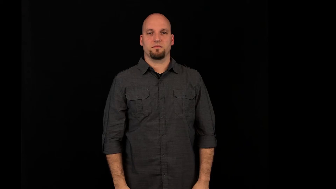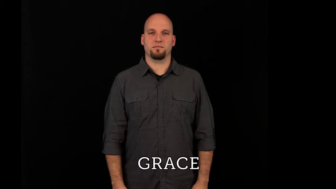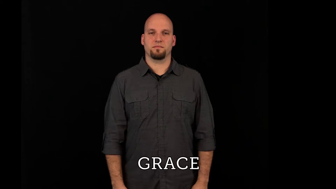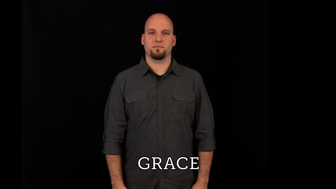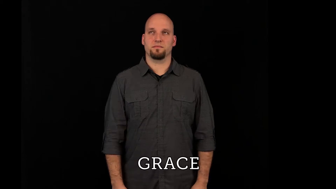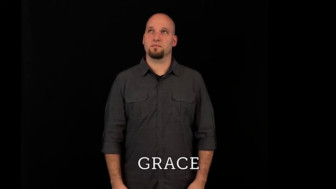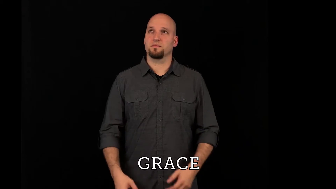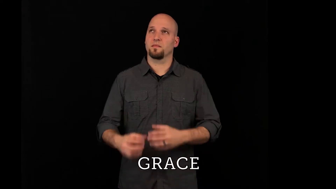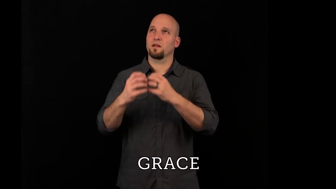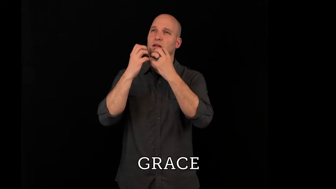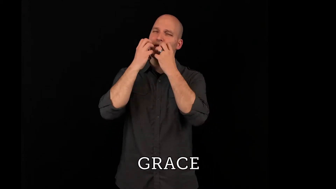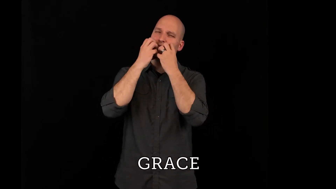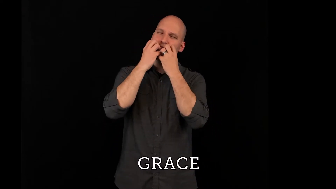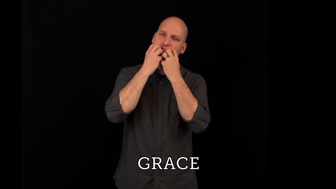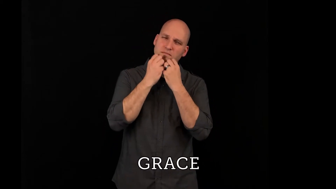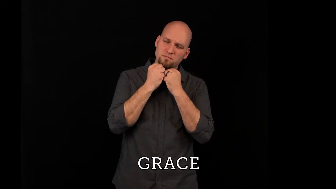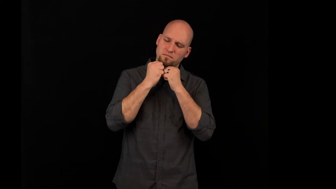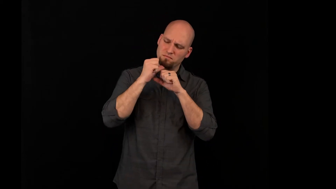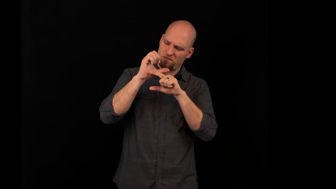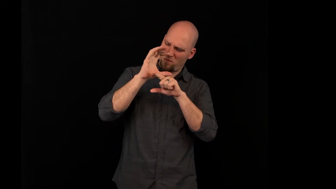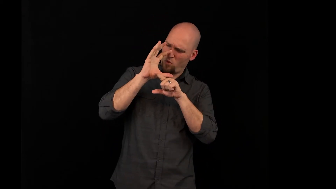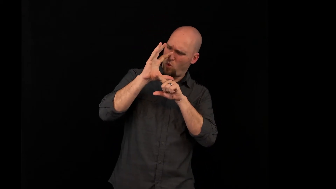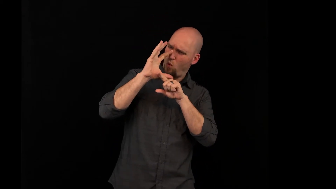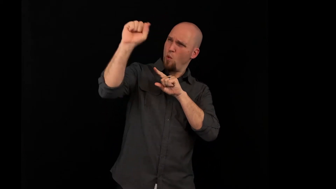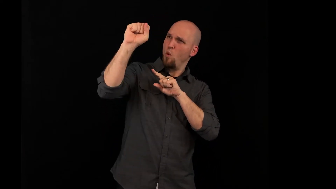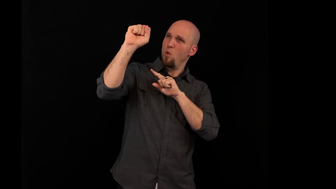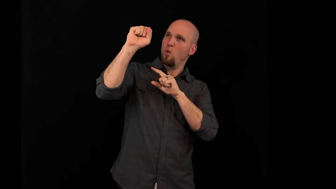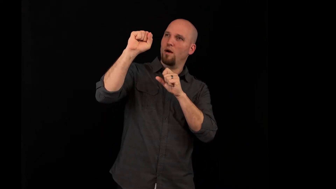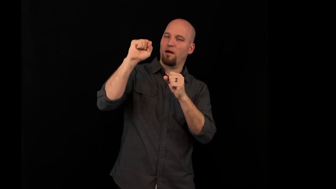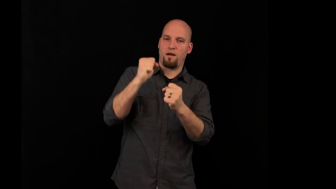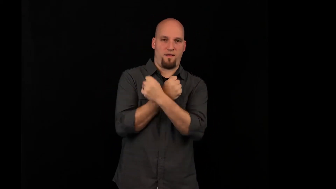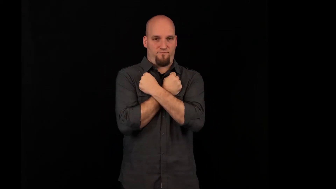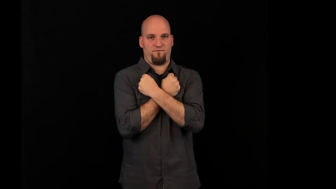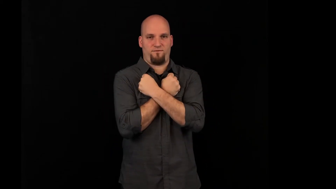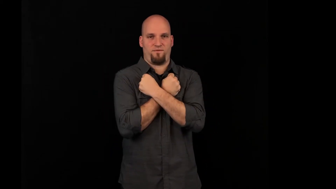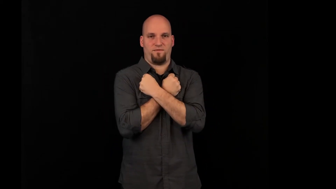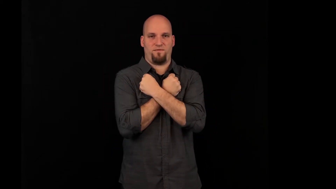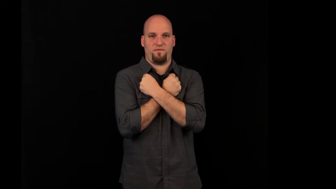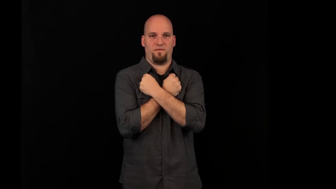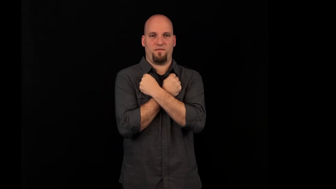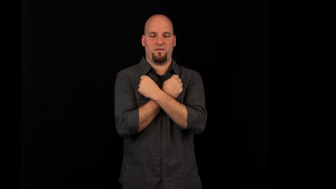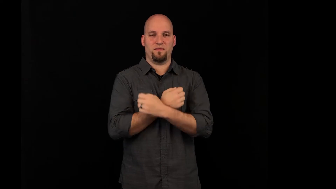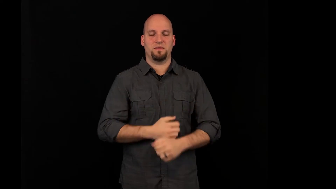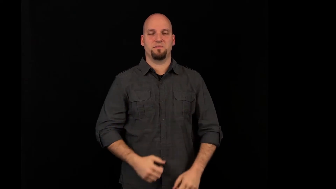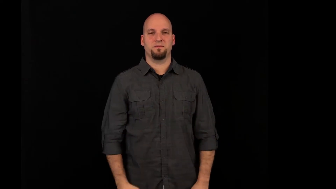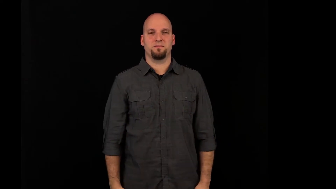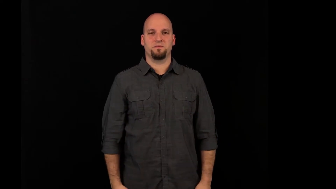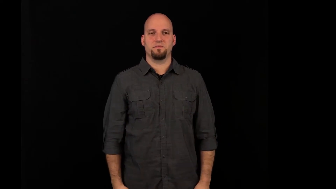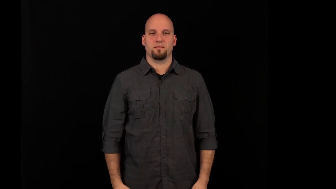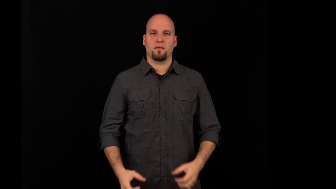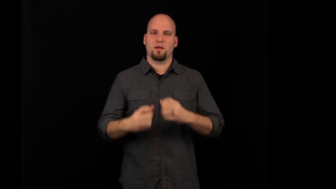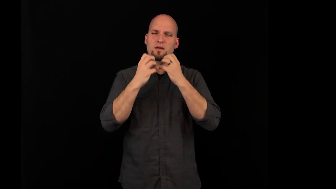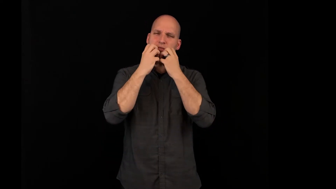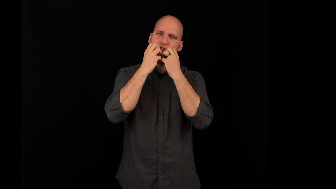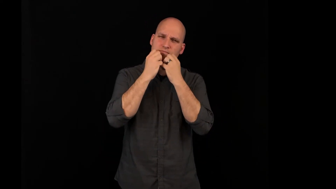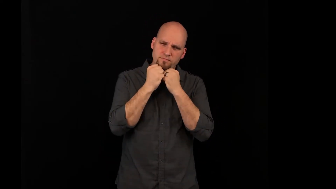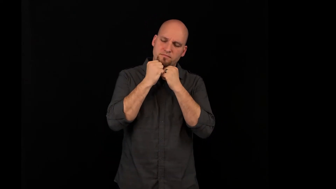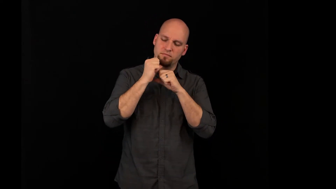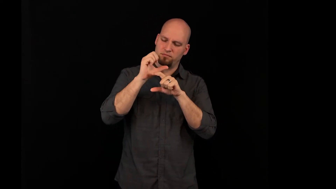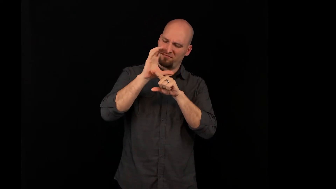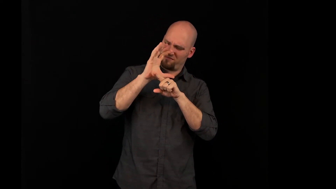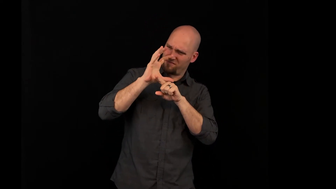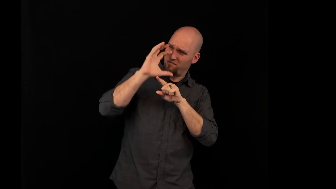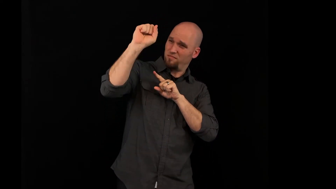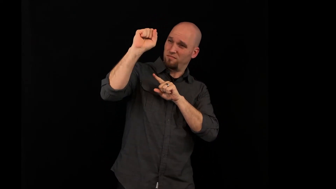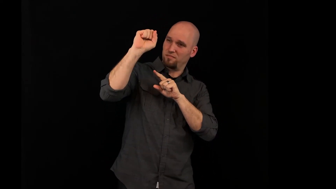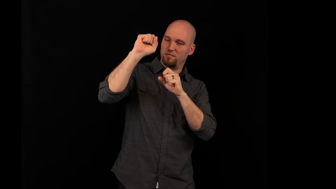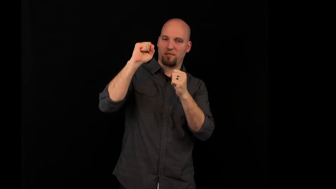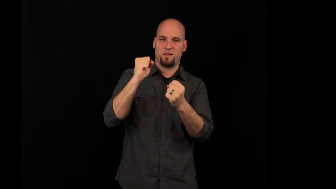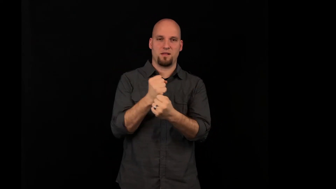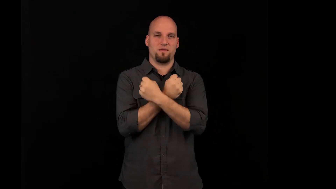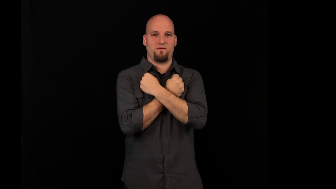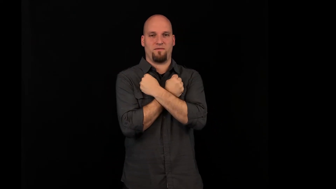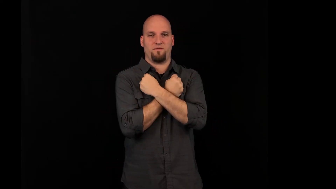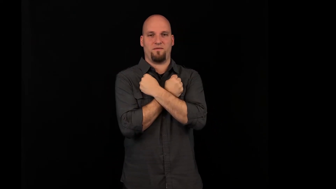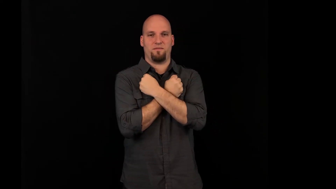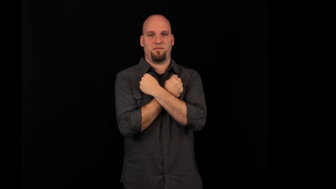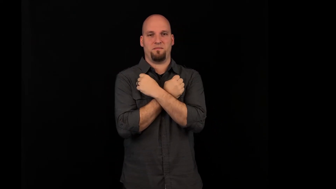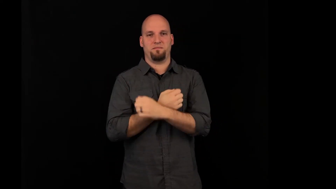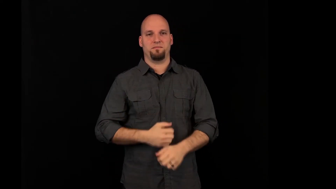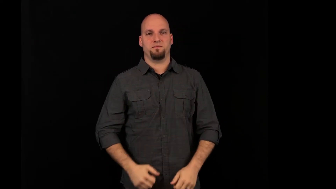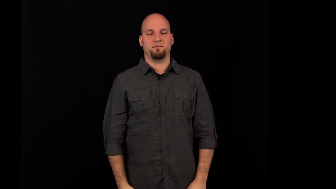Grace